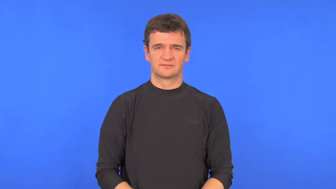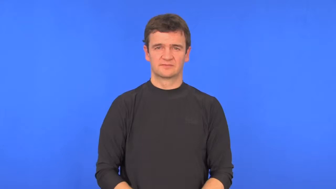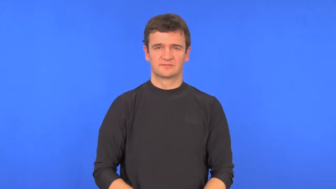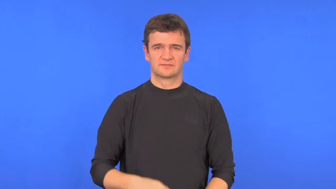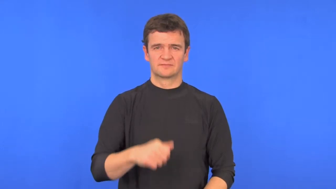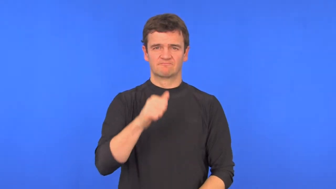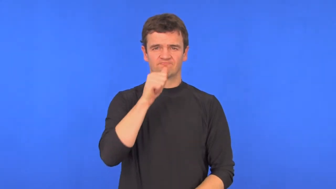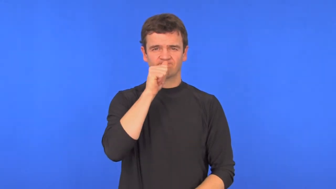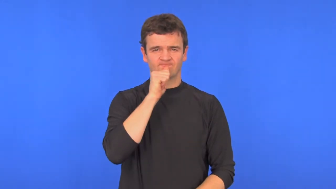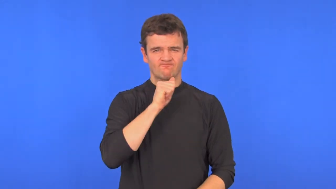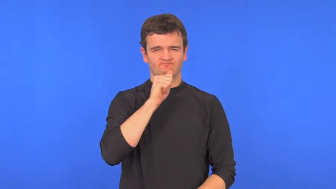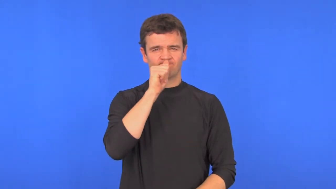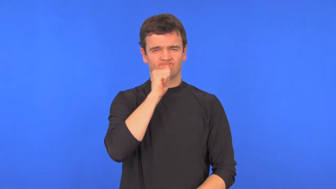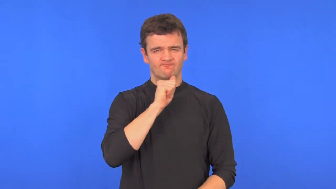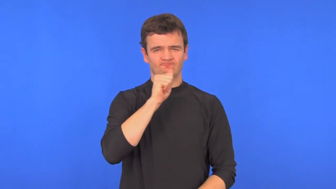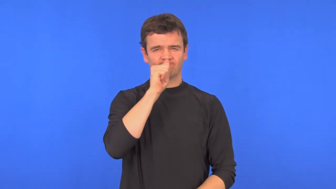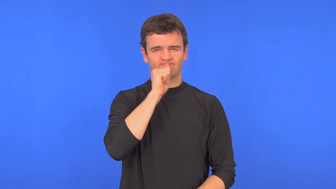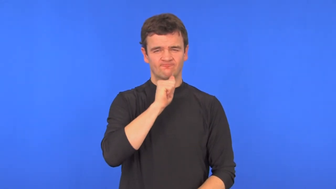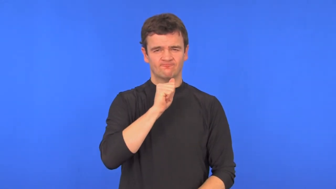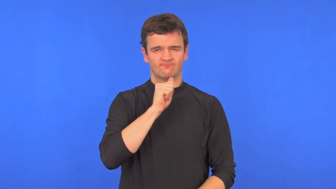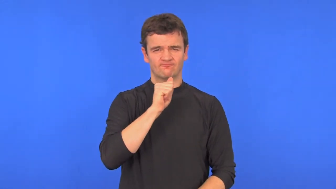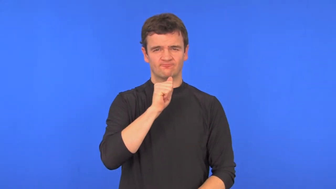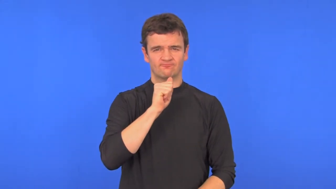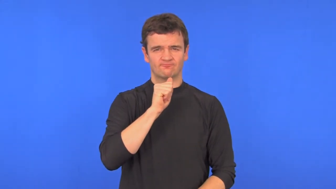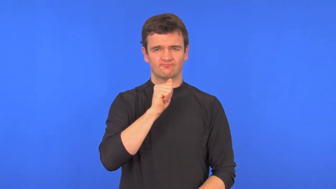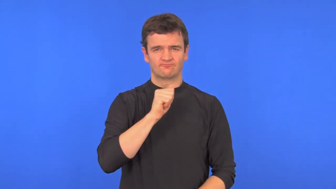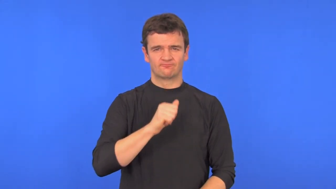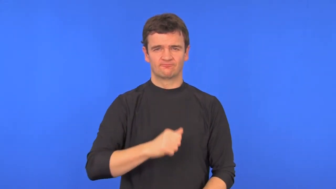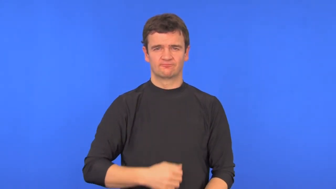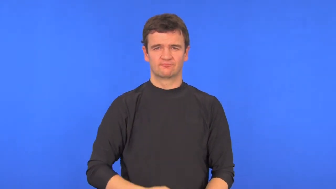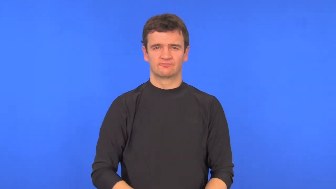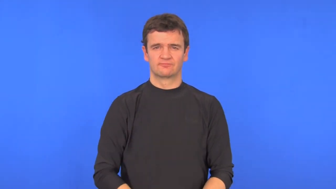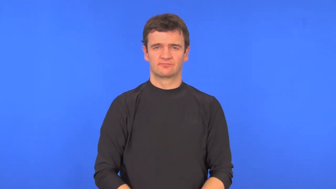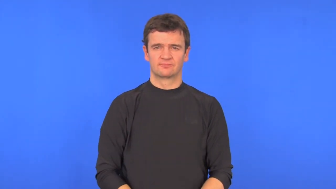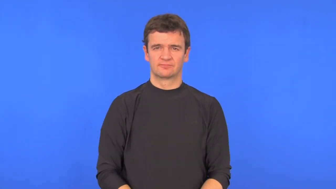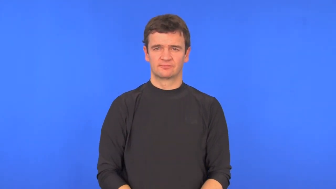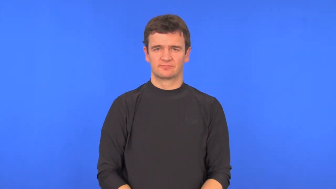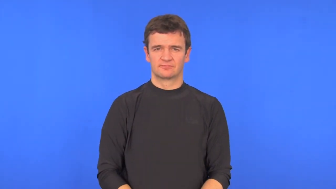BEAR